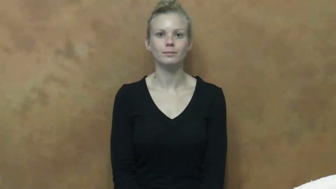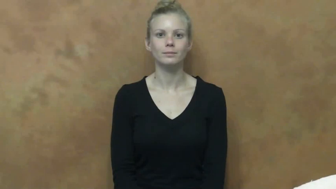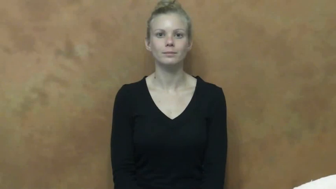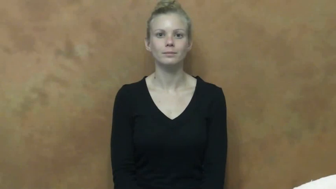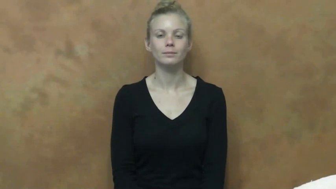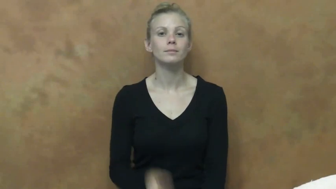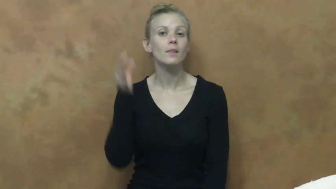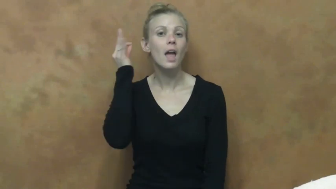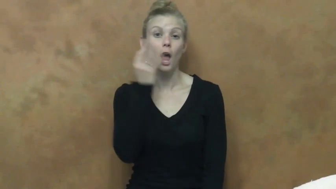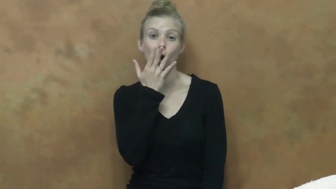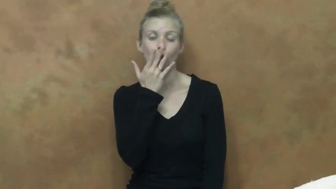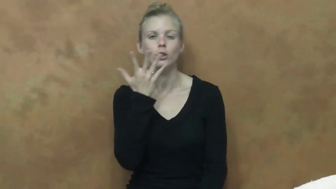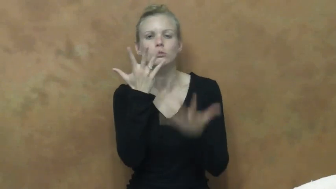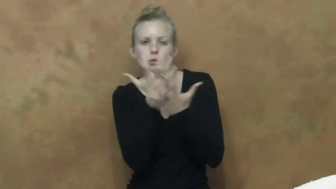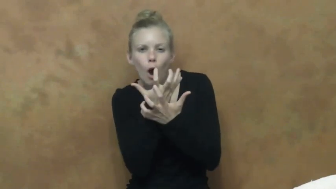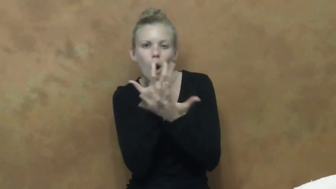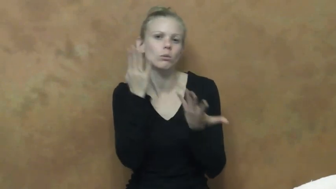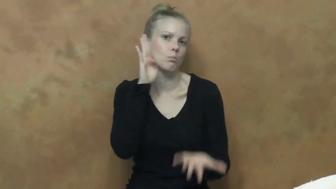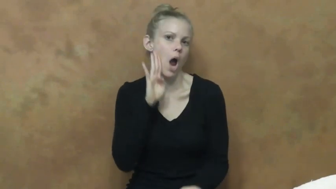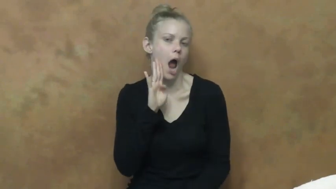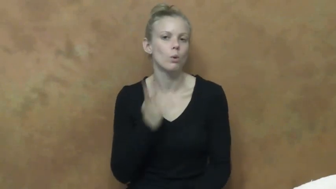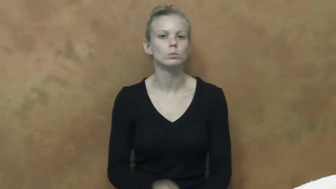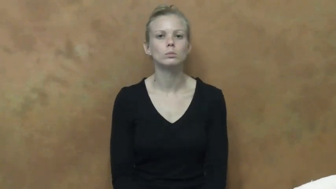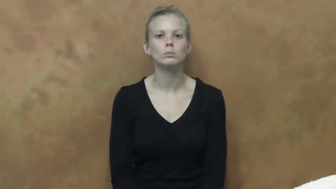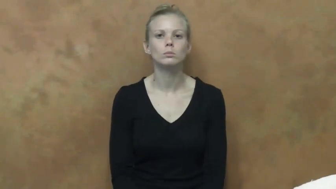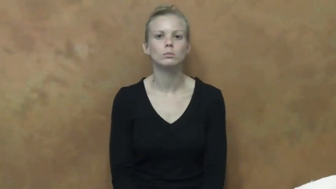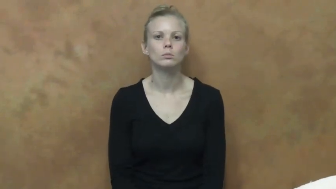brunette